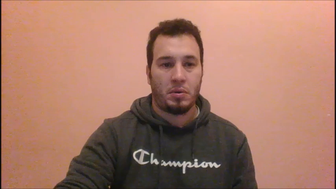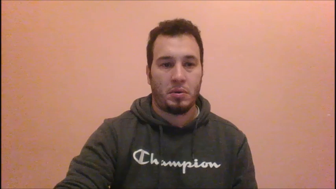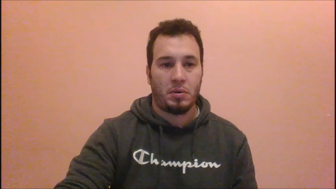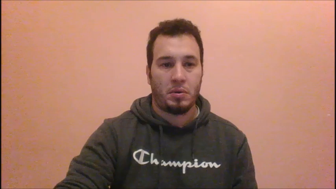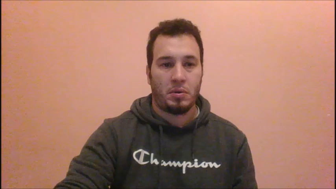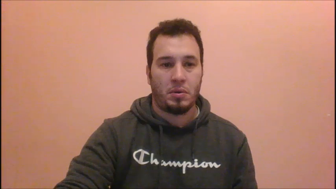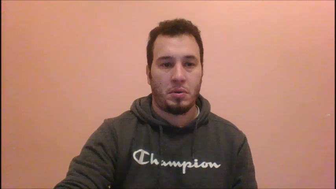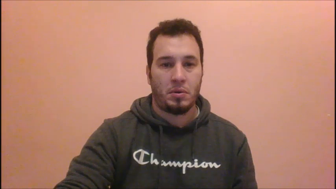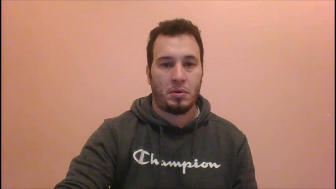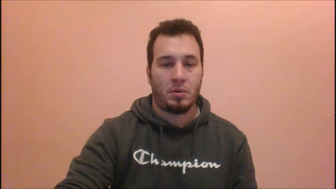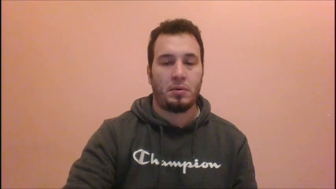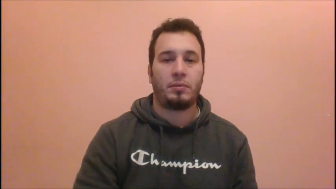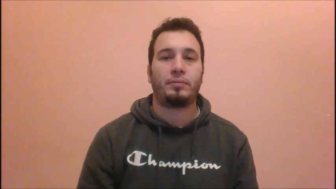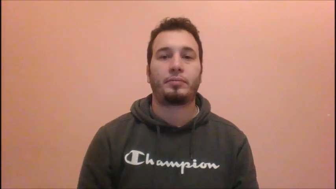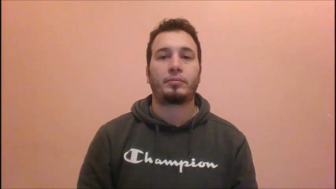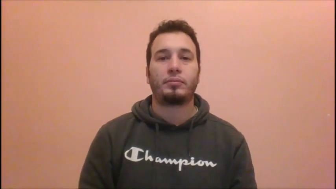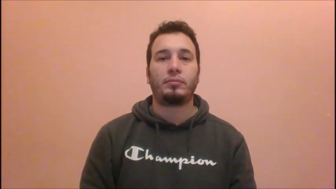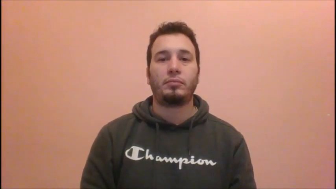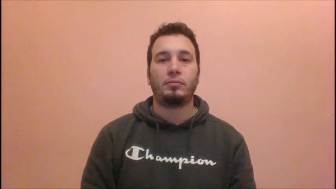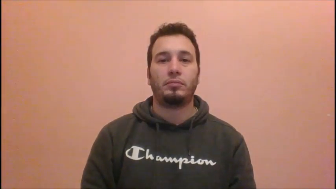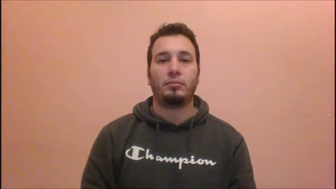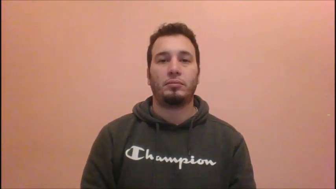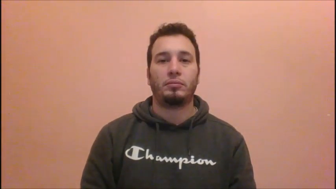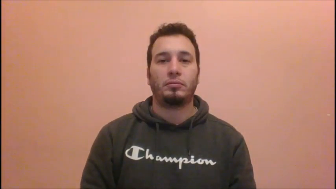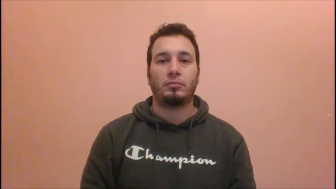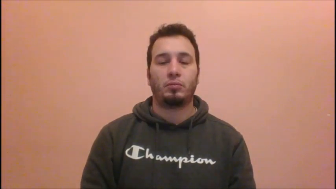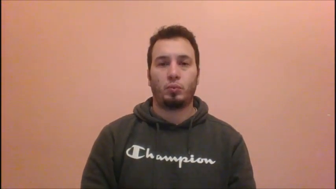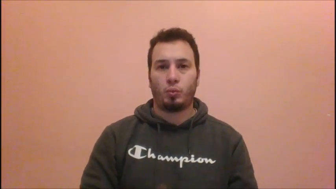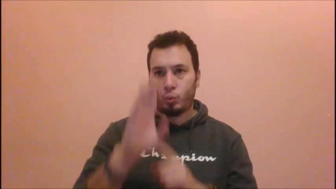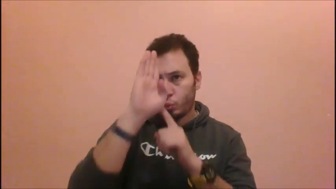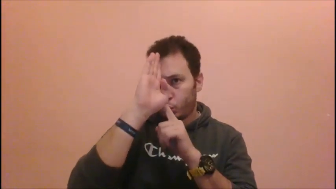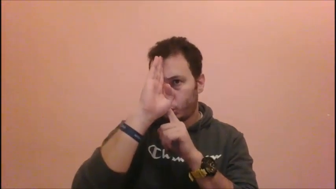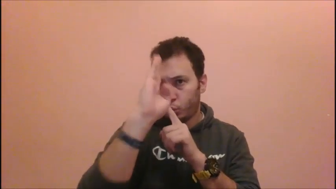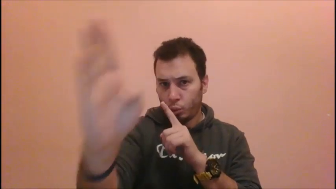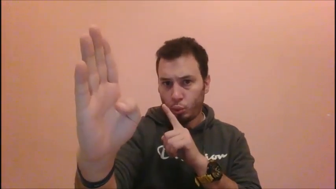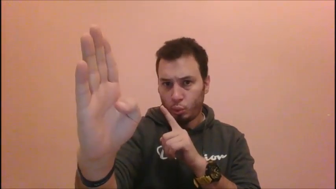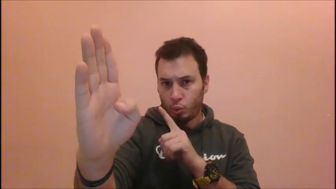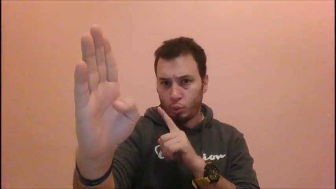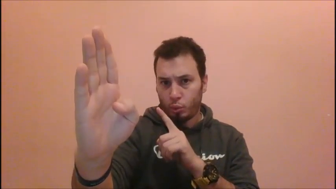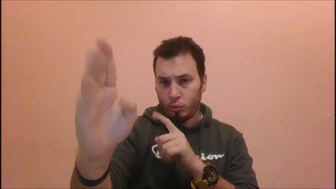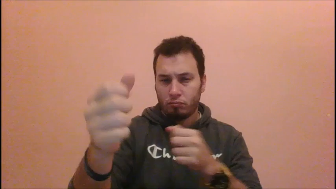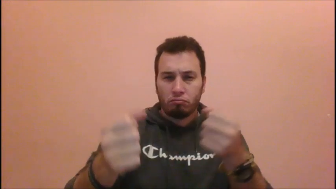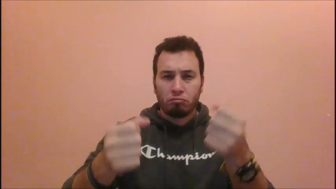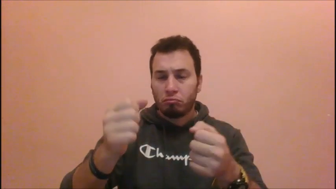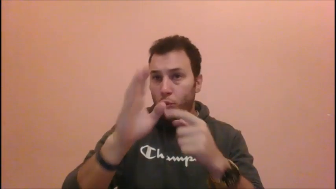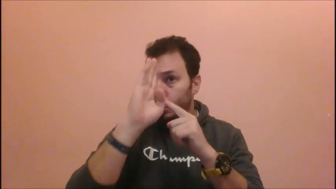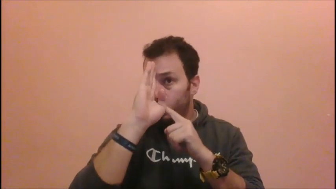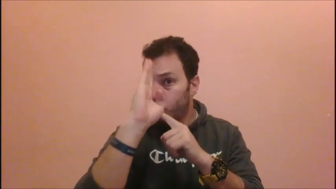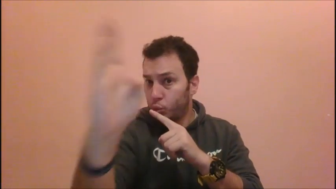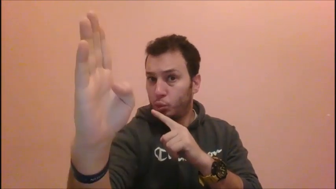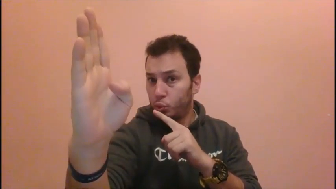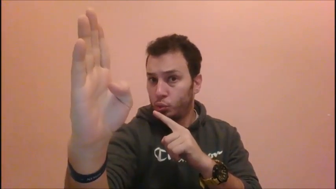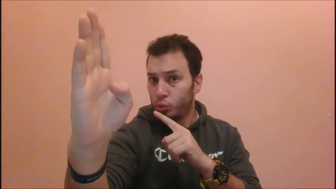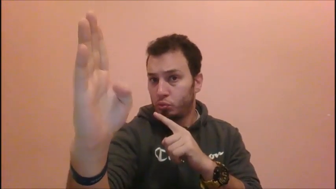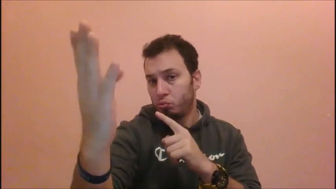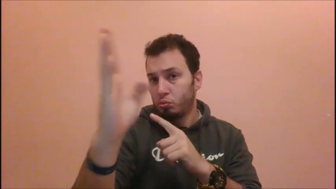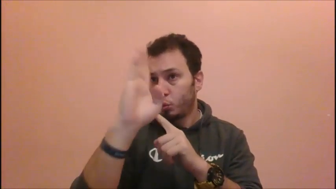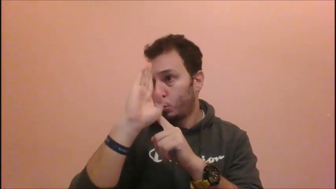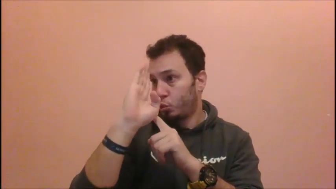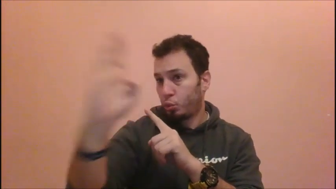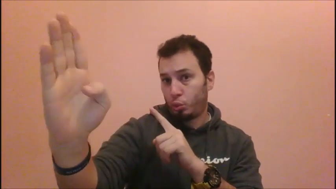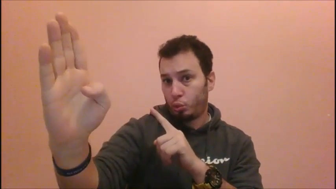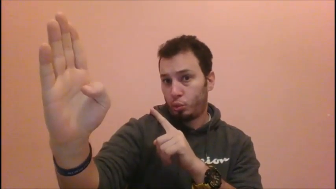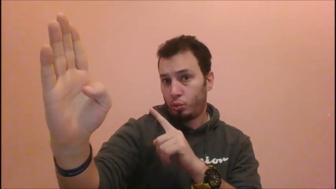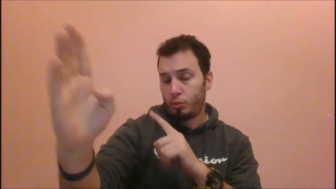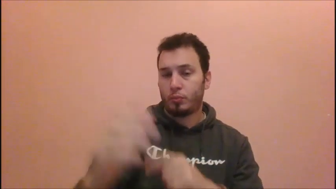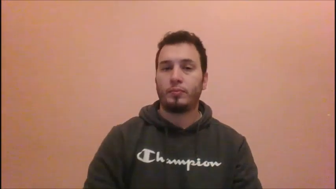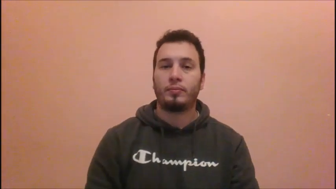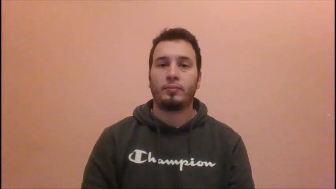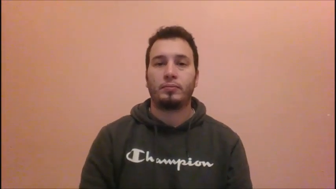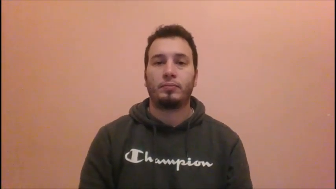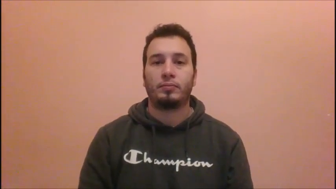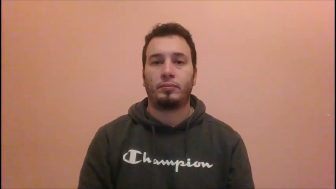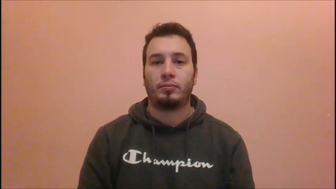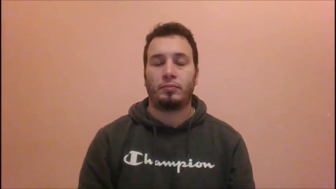straight